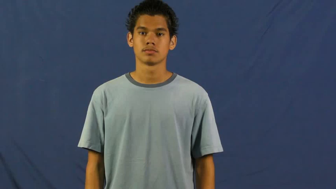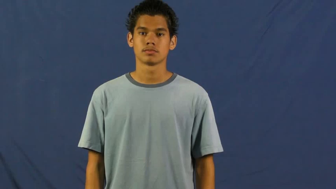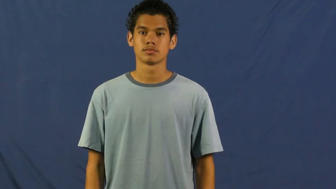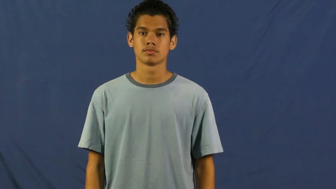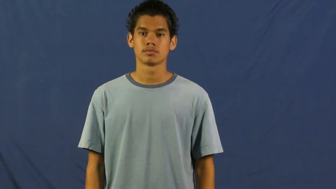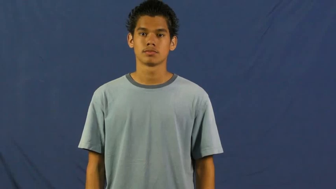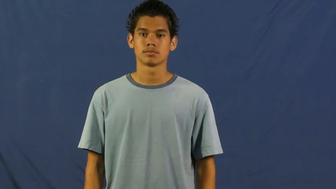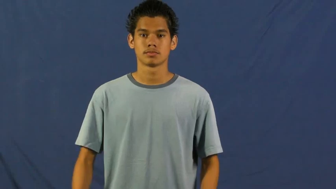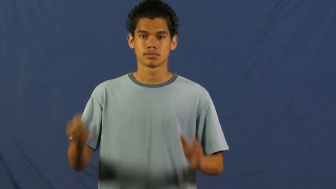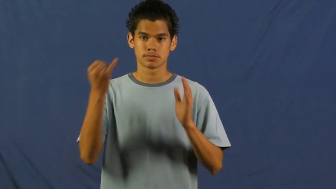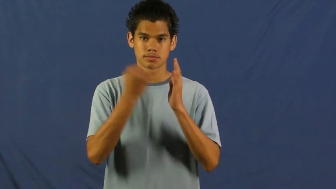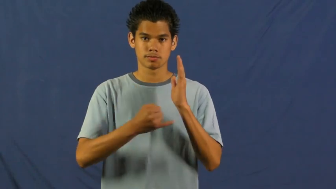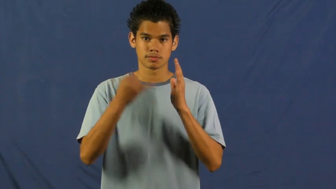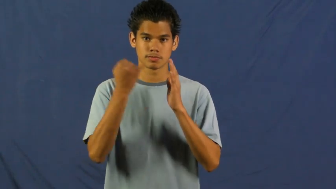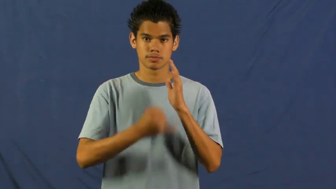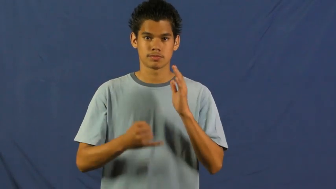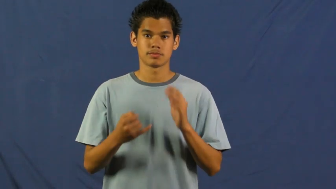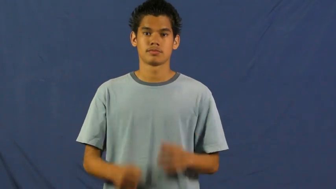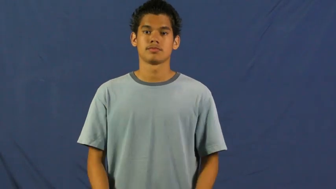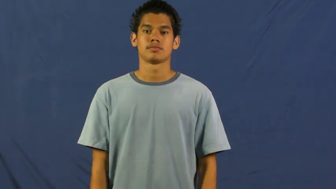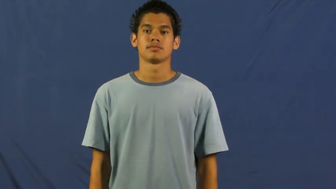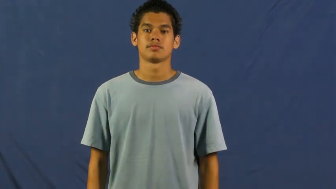sketch,illustrate